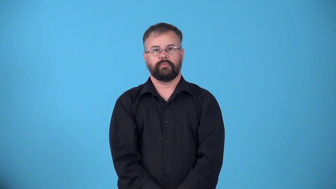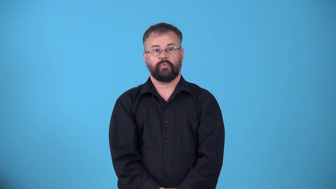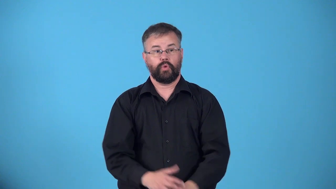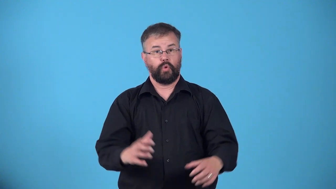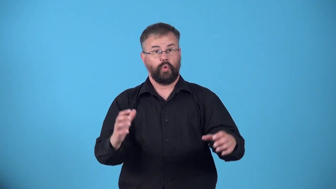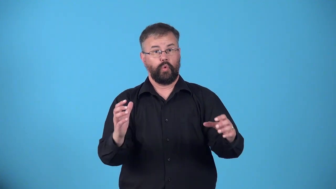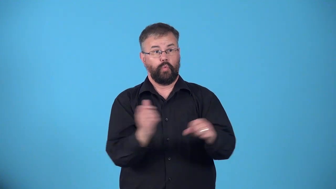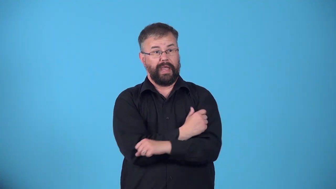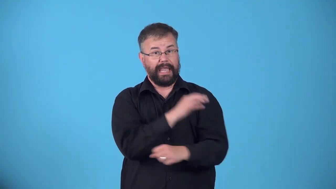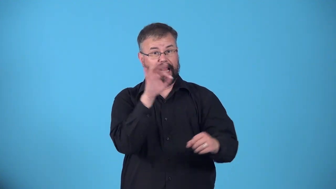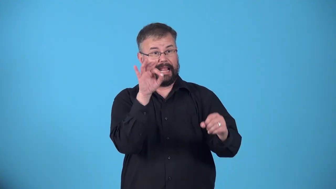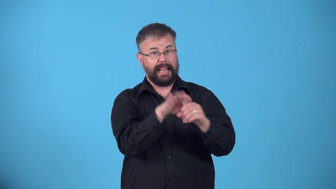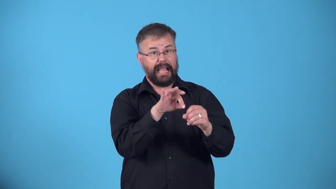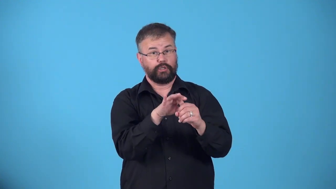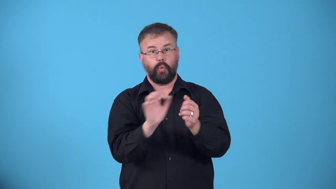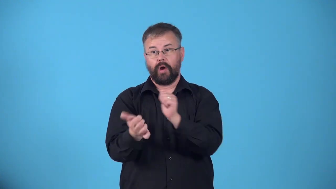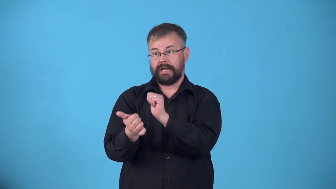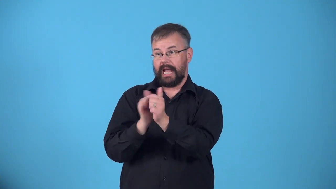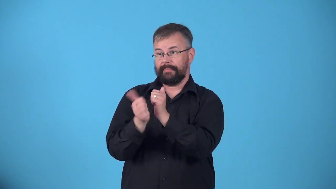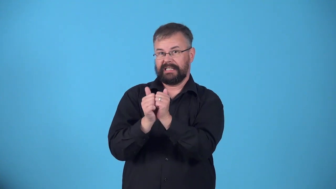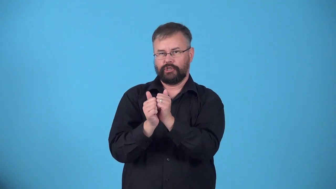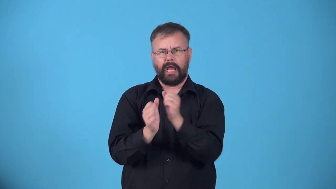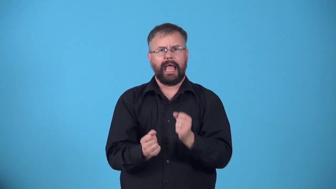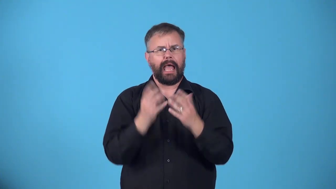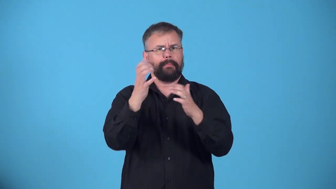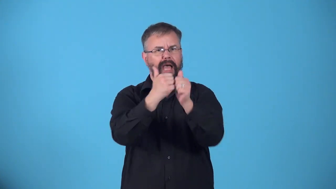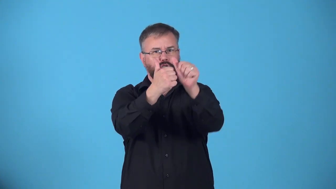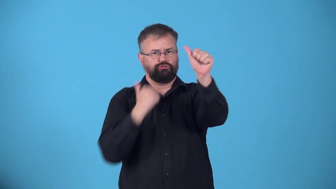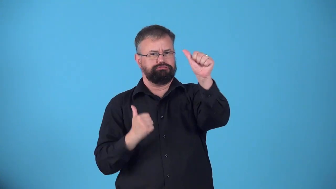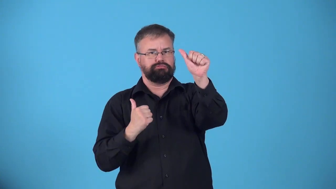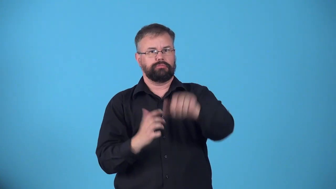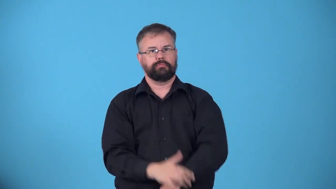margin